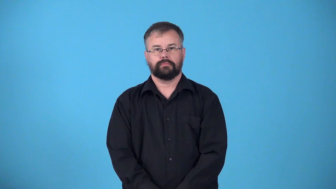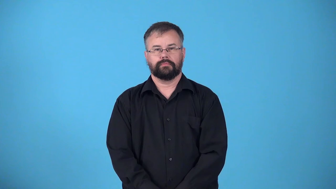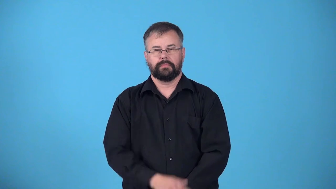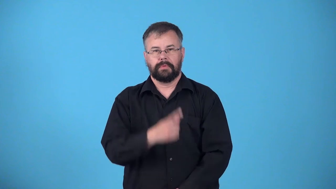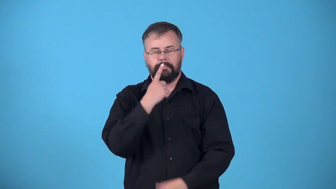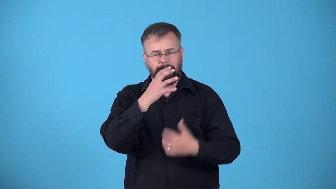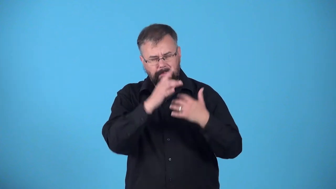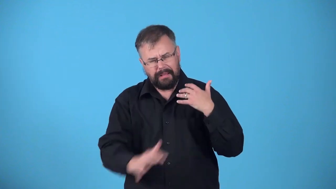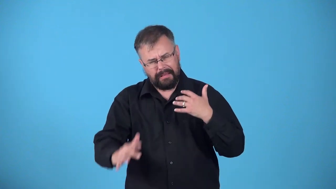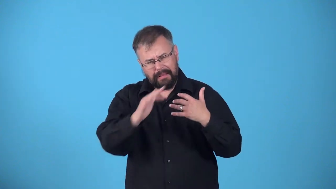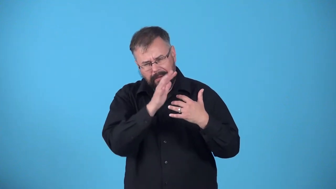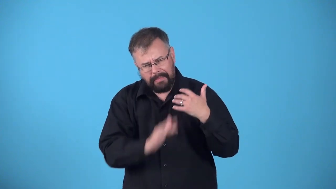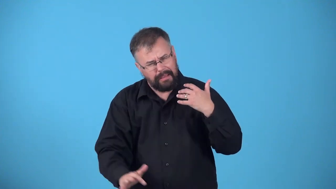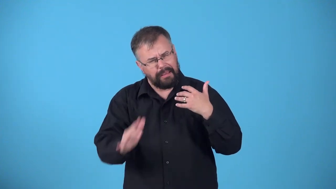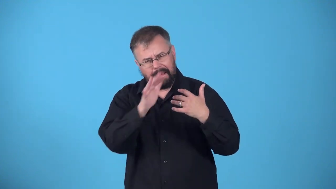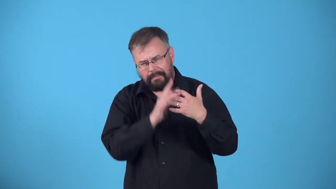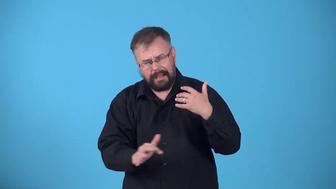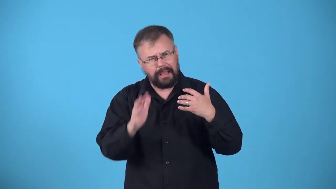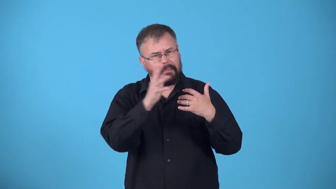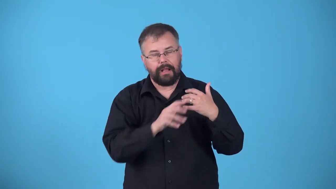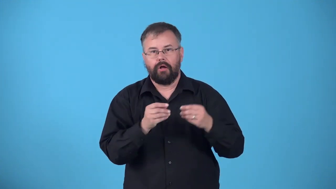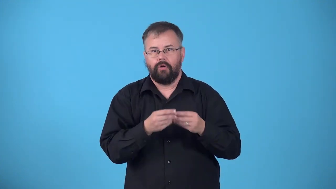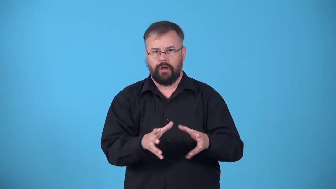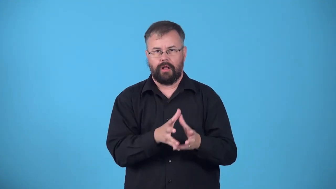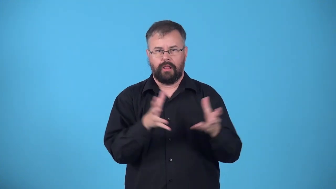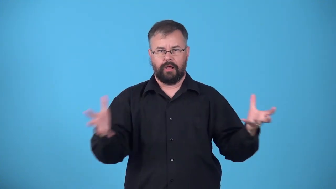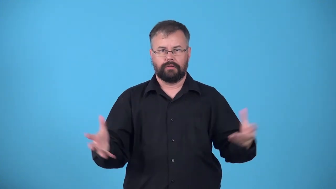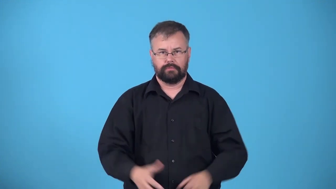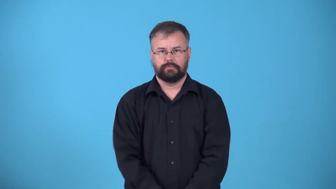hemorrhage